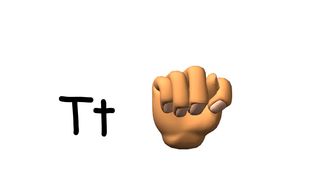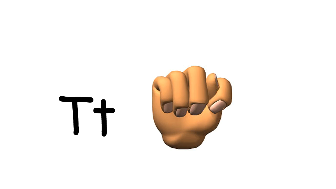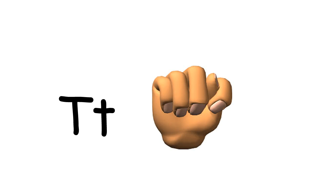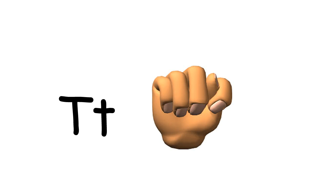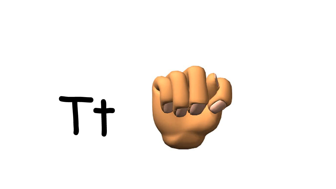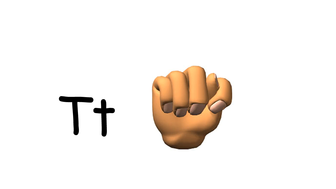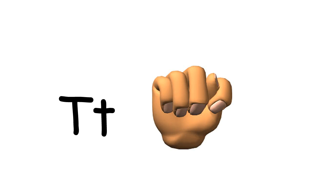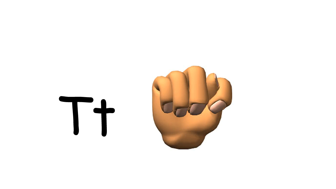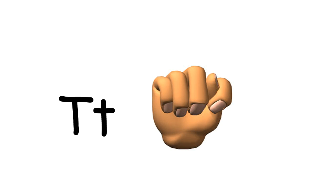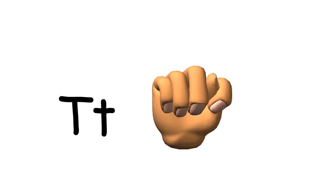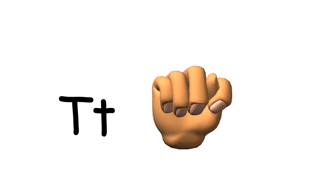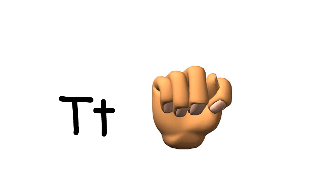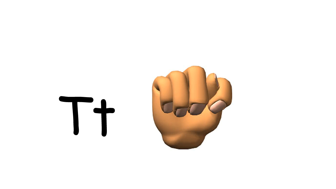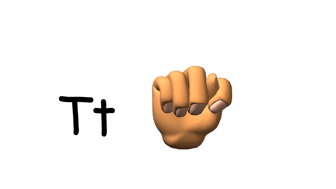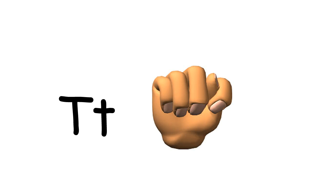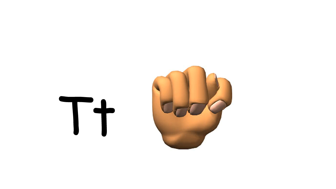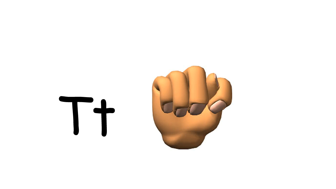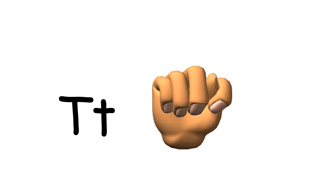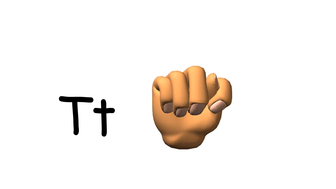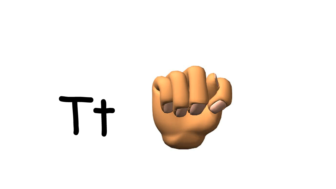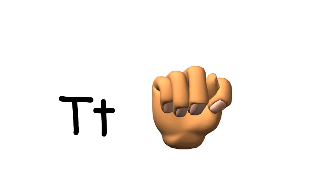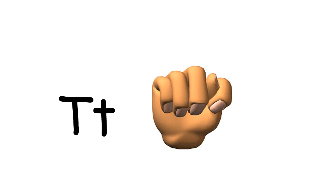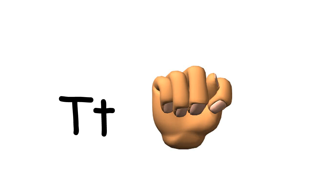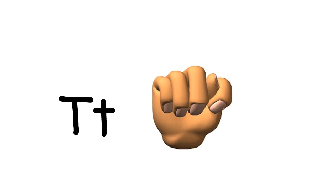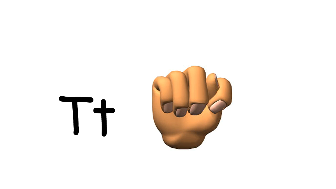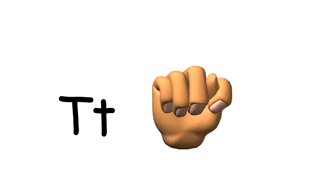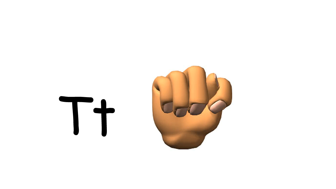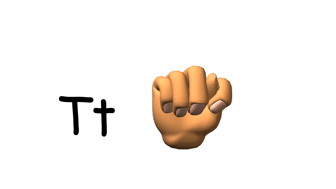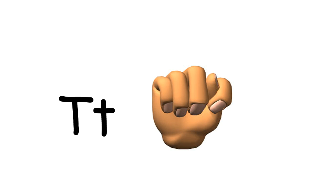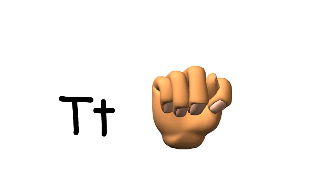t